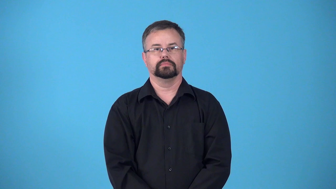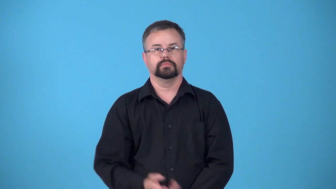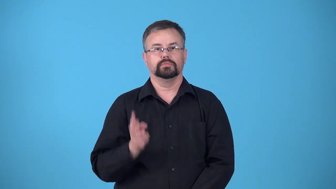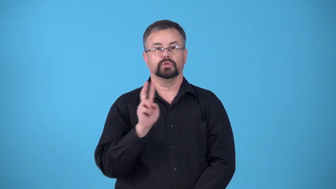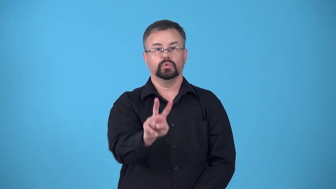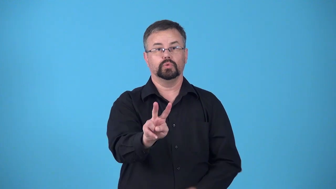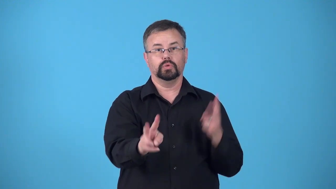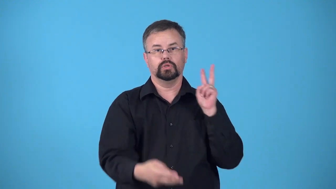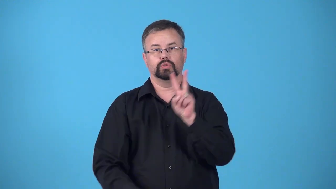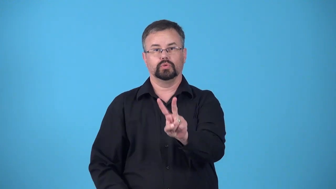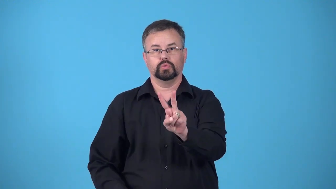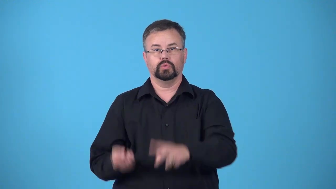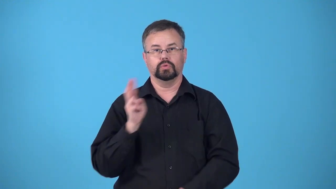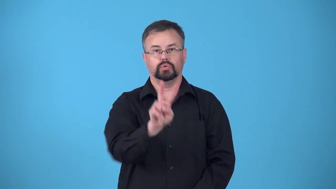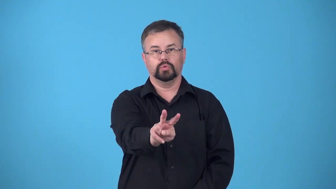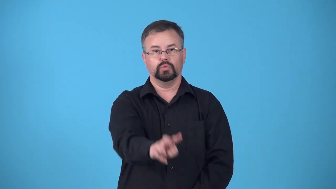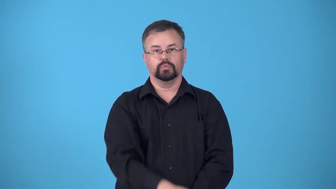two by two